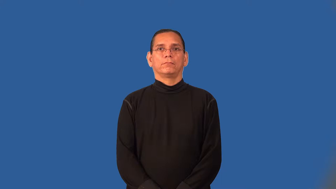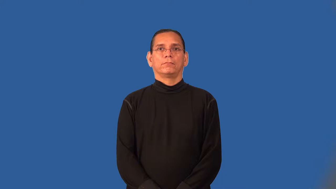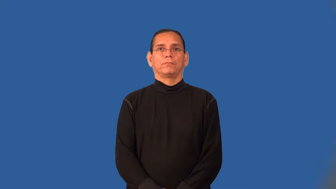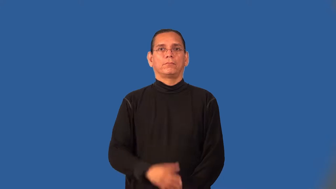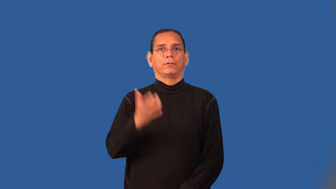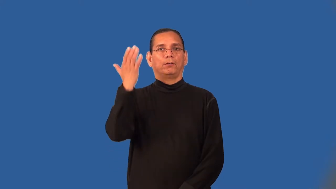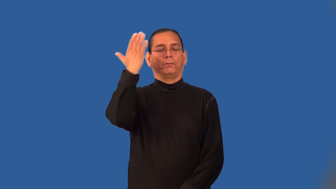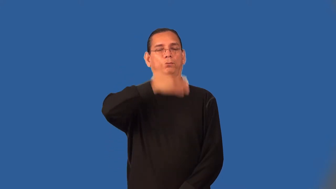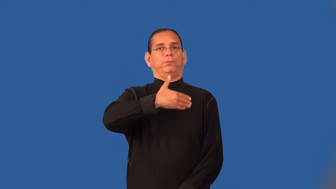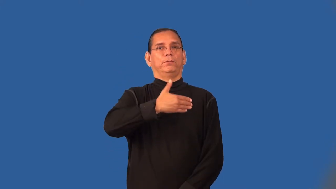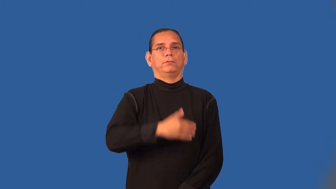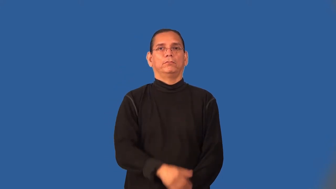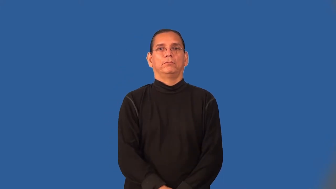overlook-miss